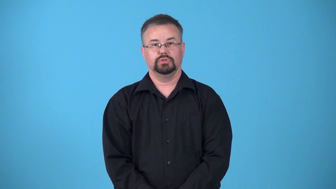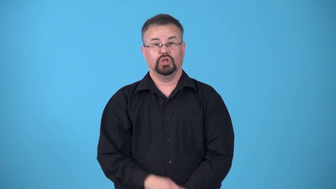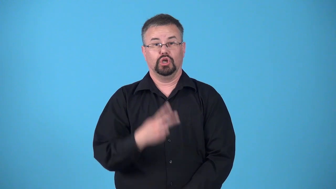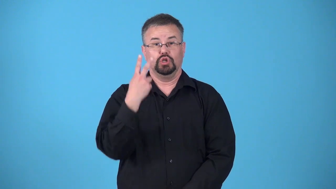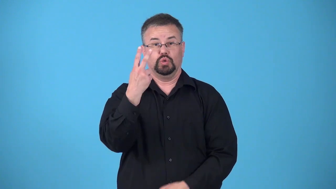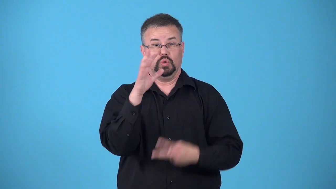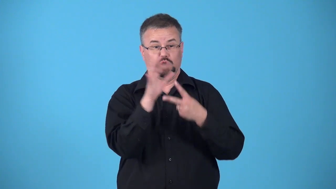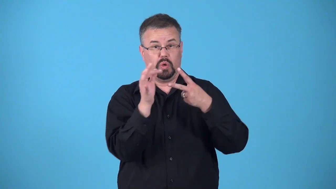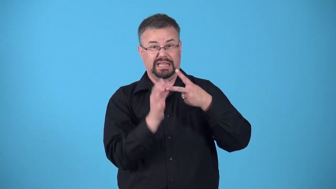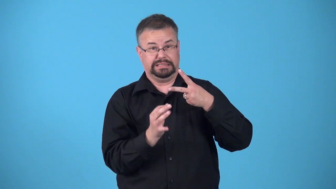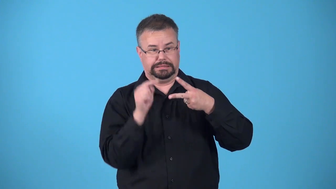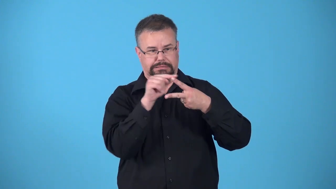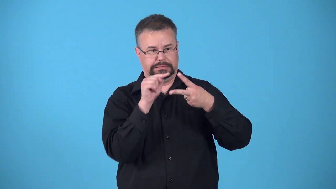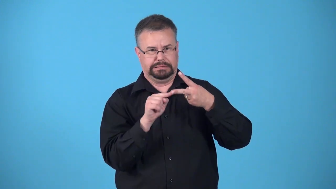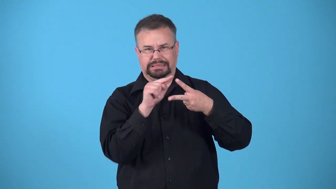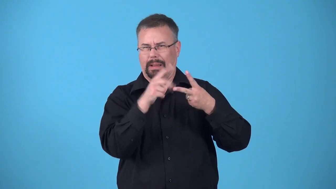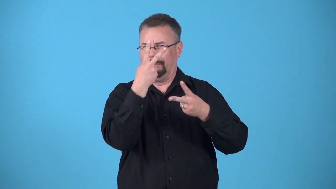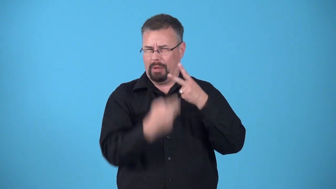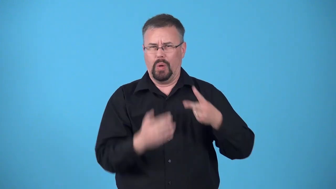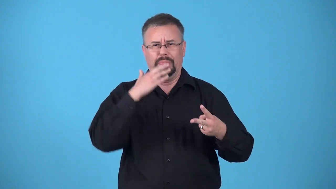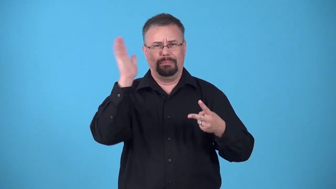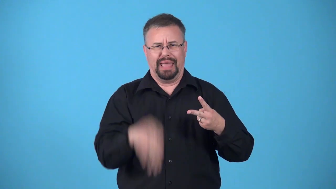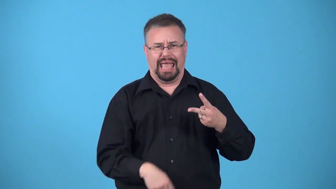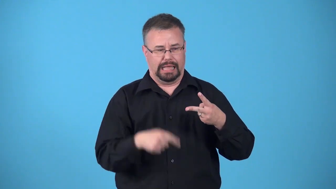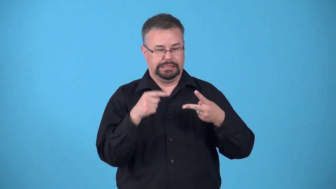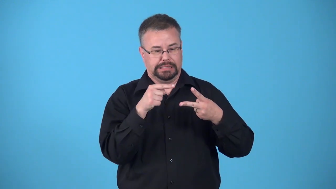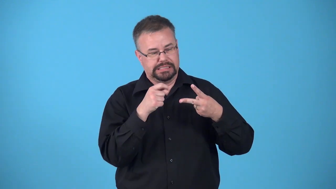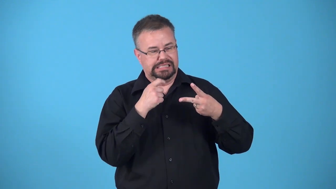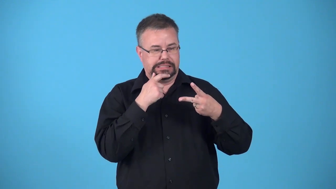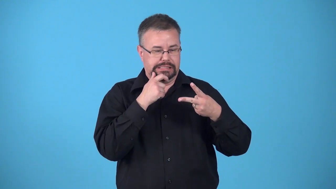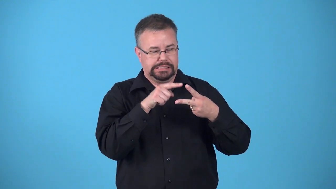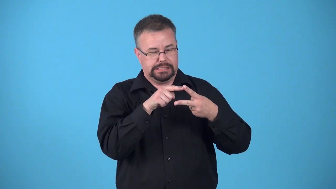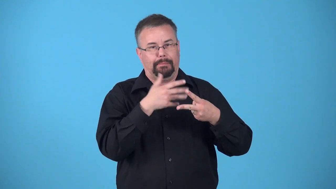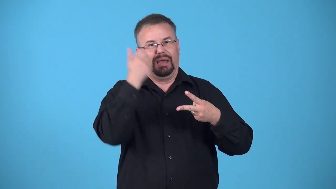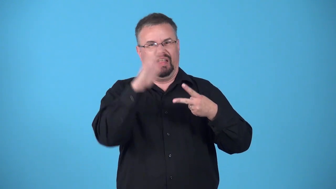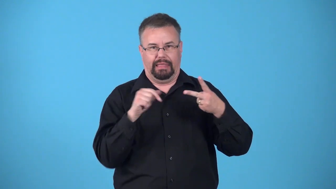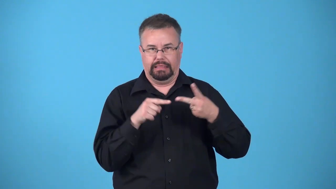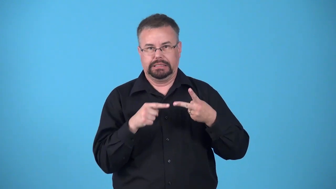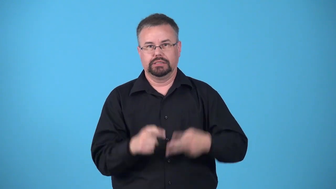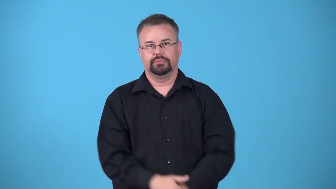lesser of two evils